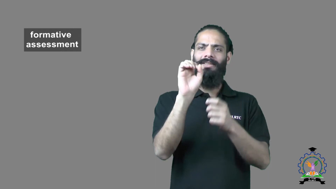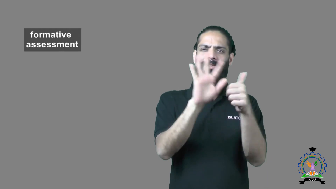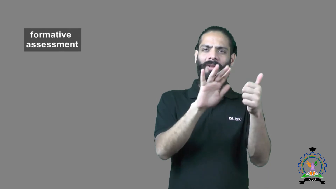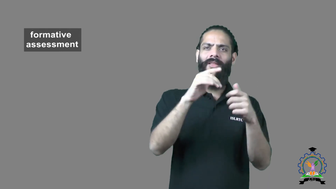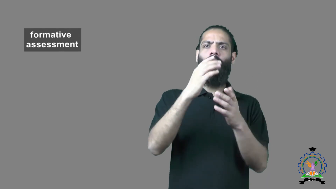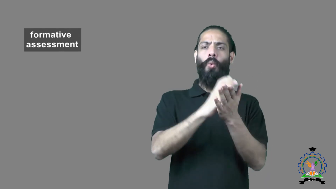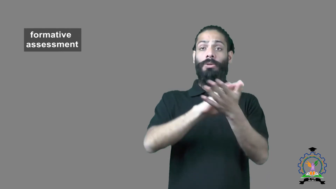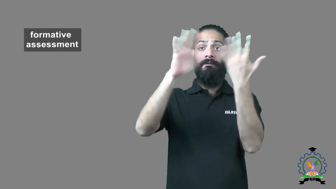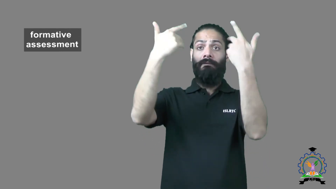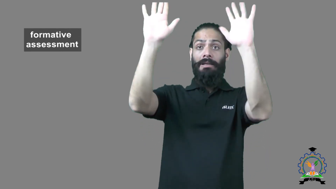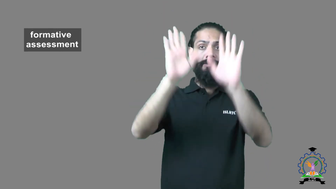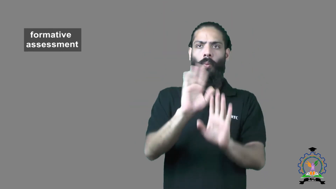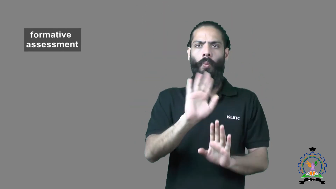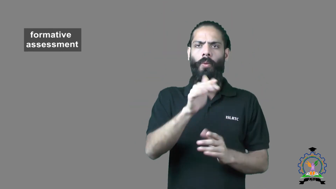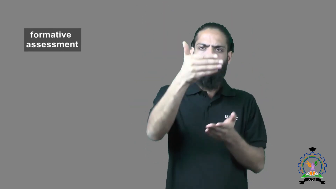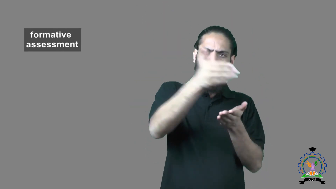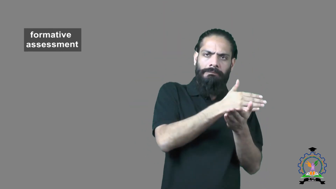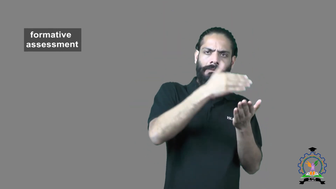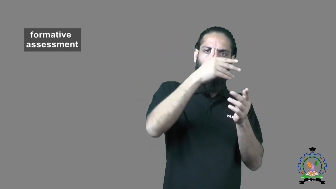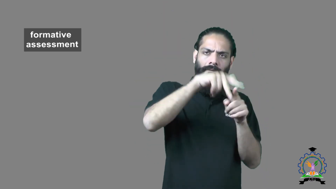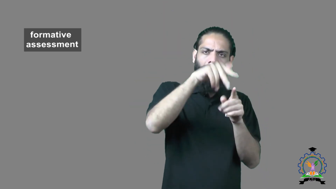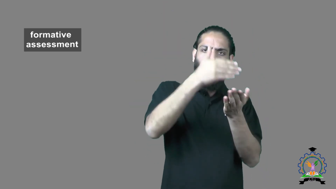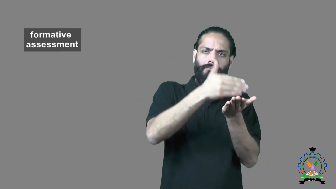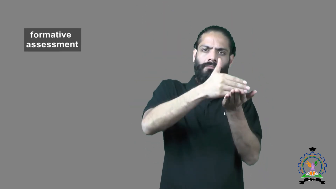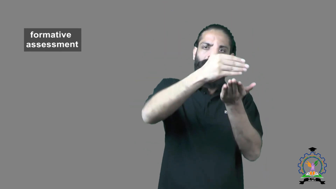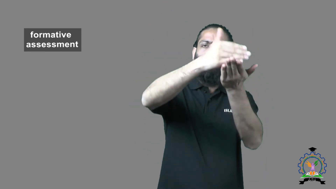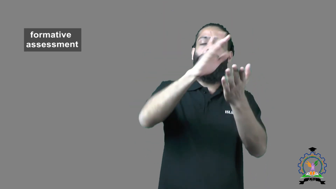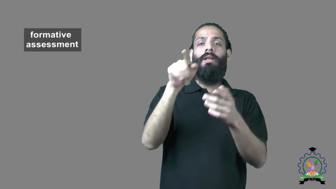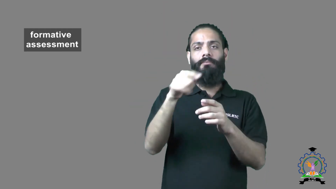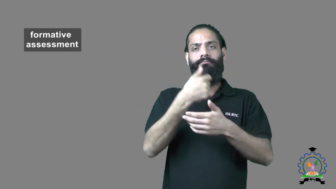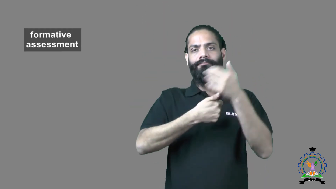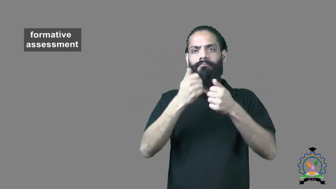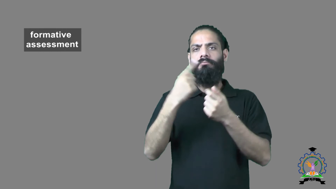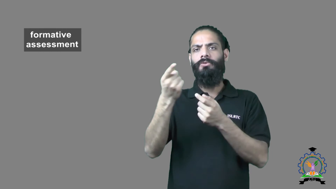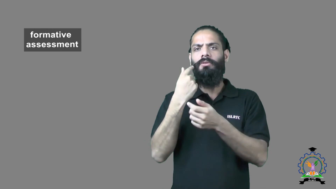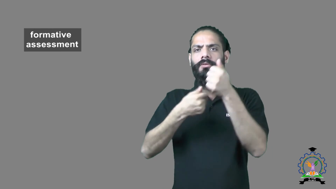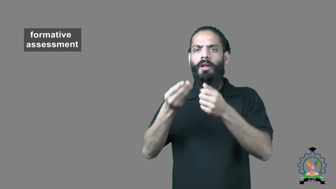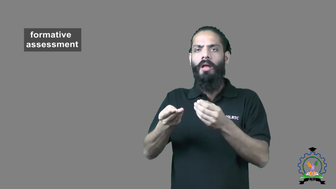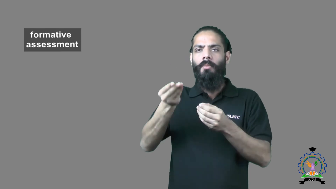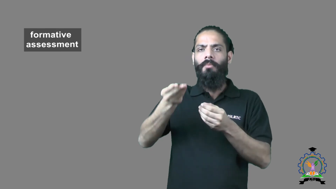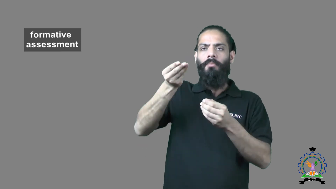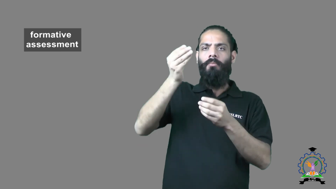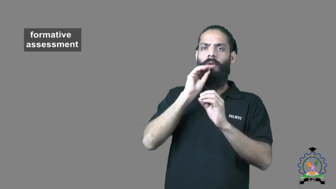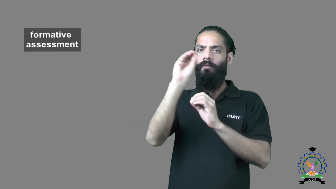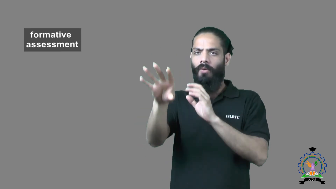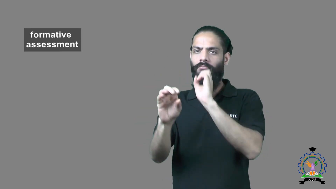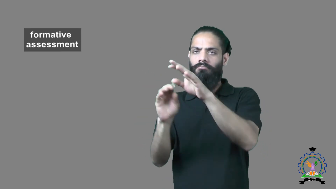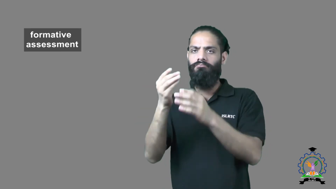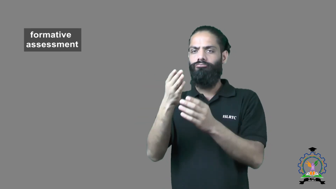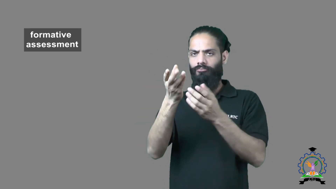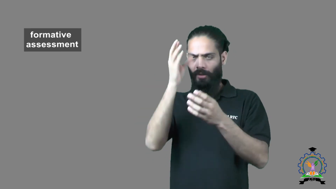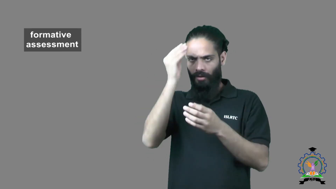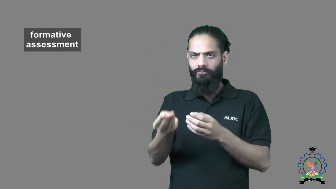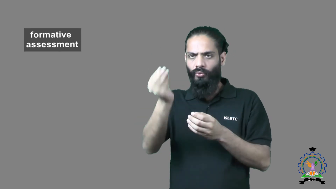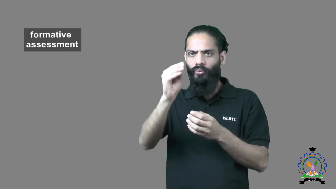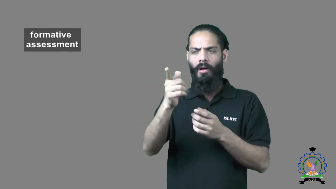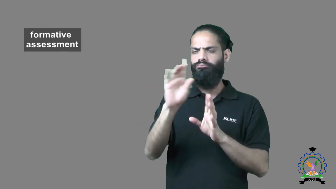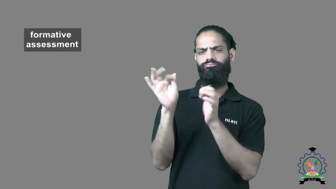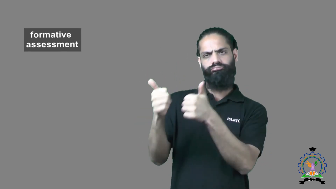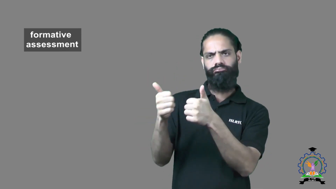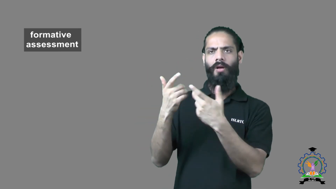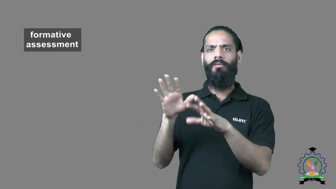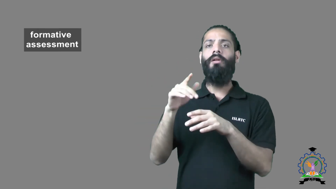formative assessment